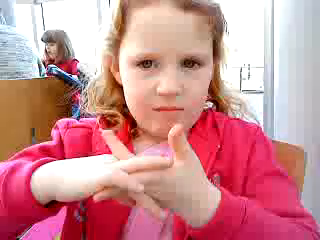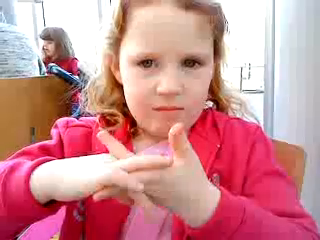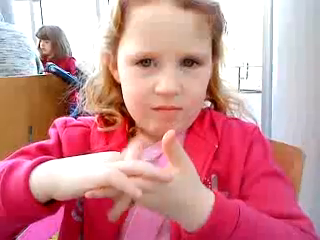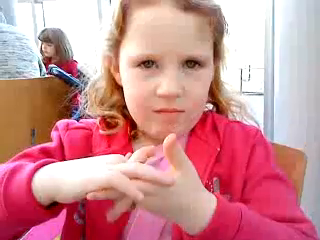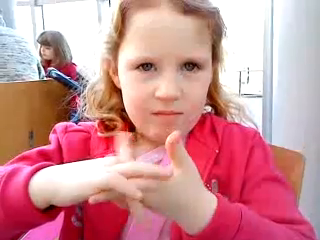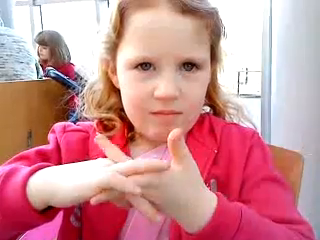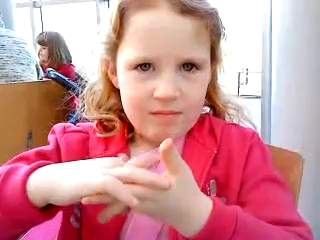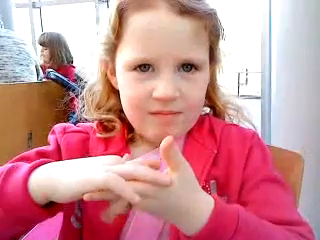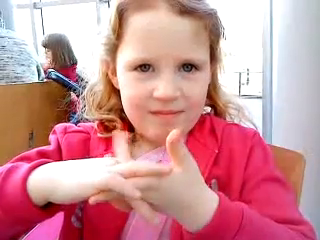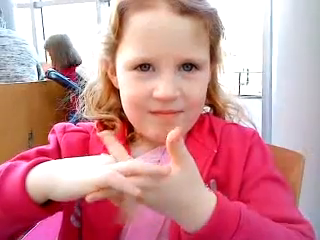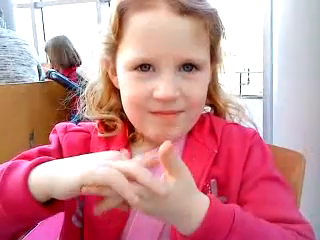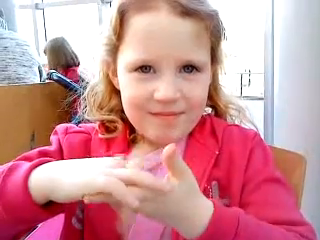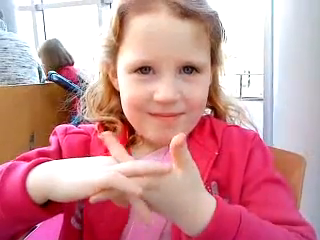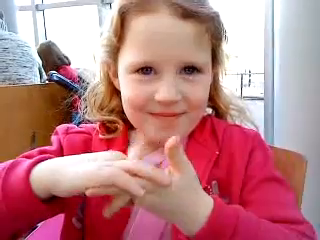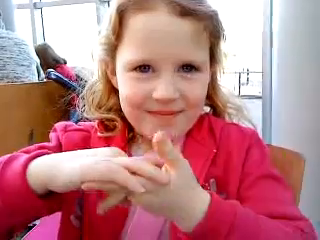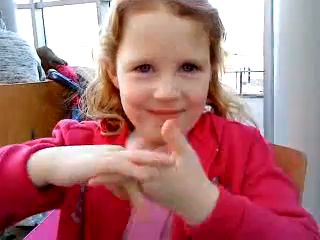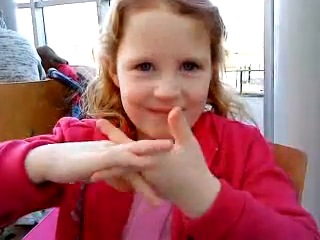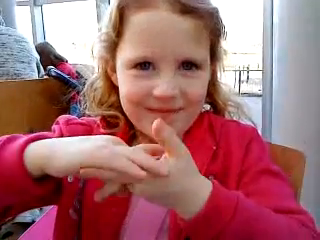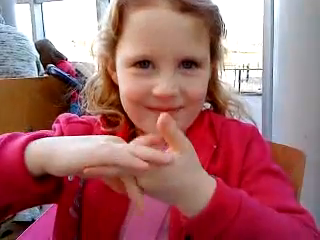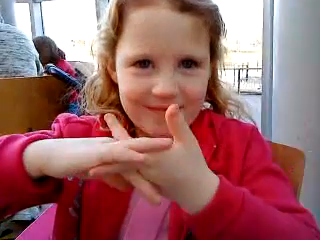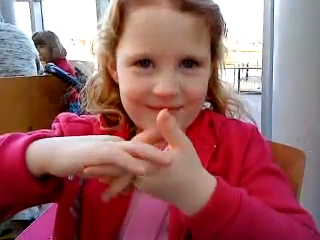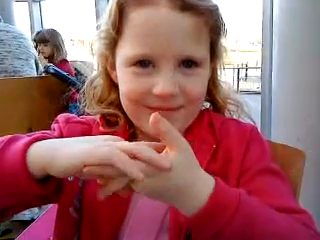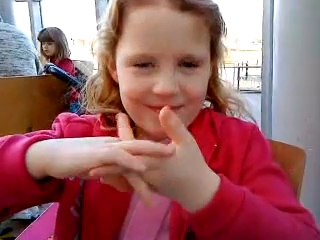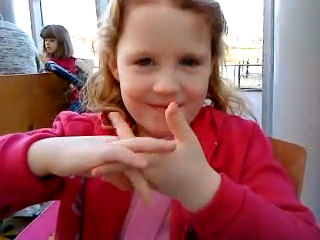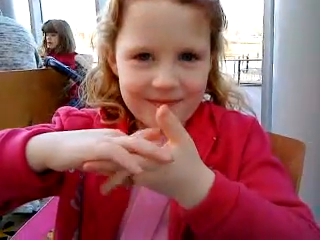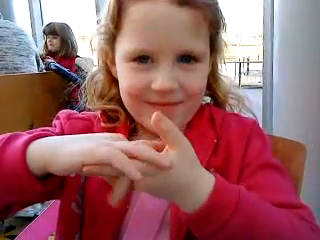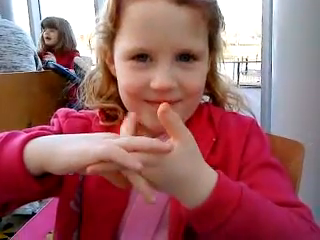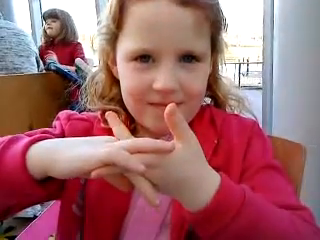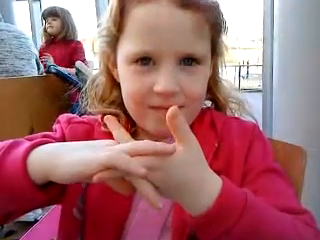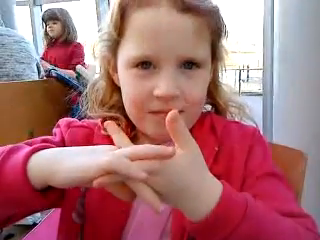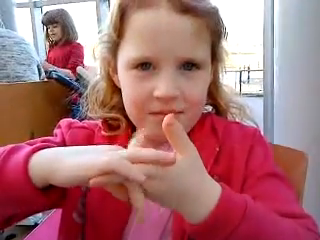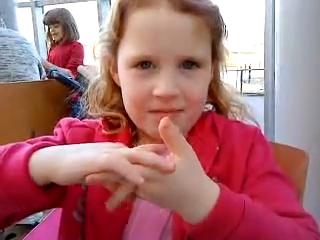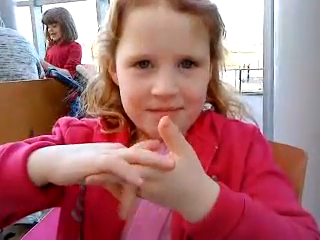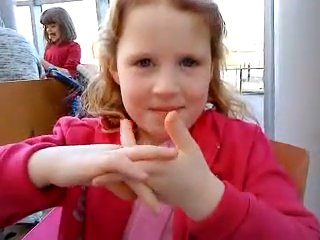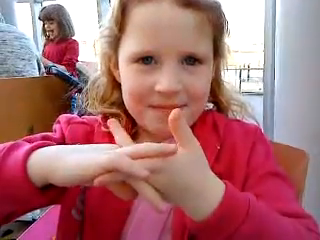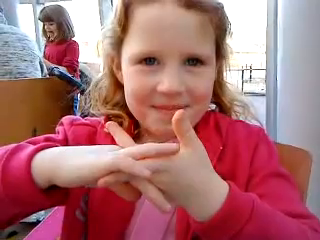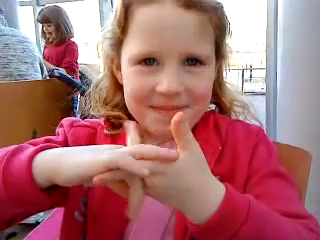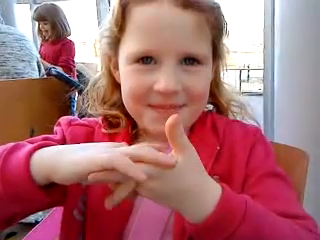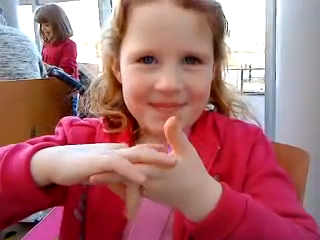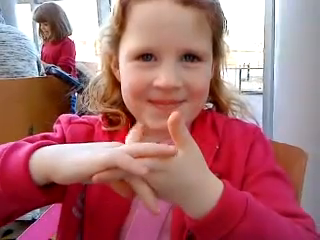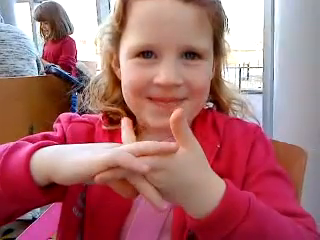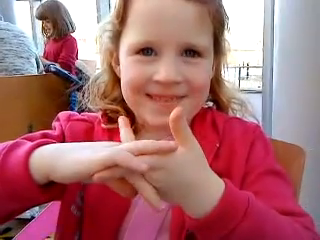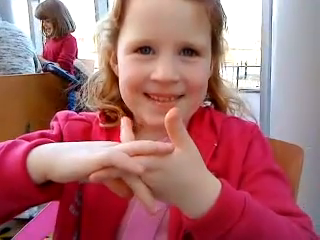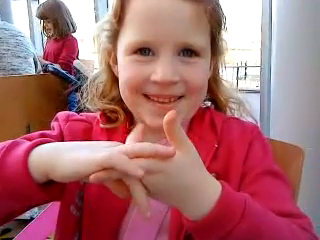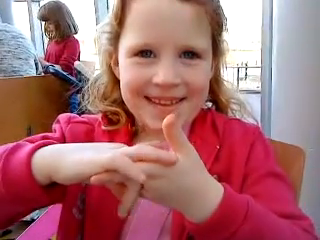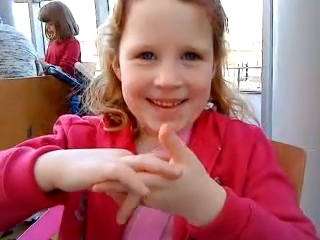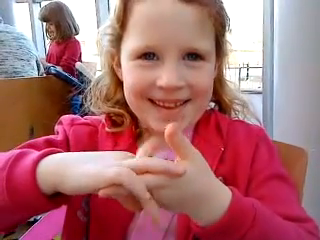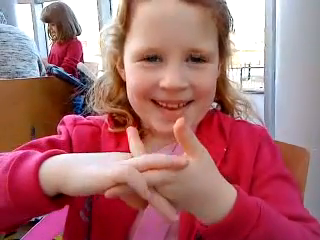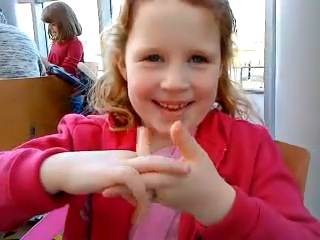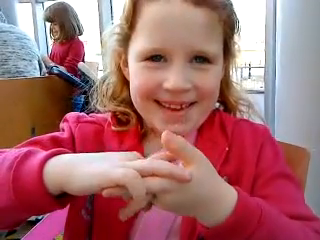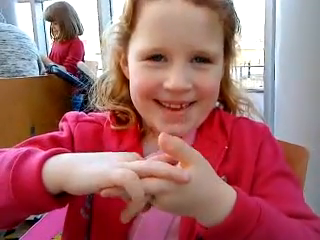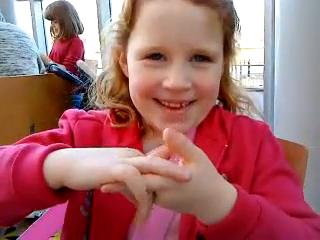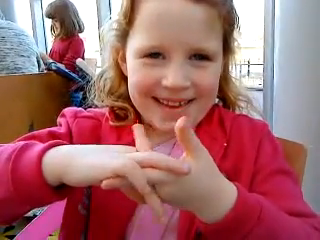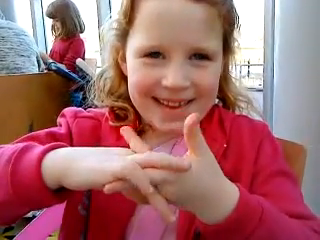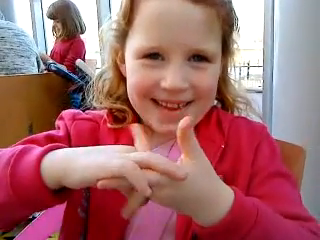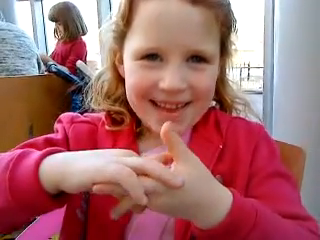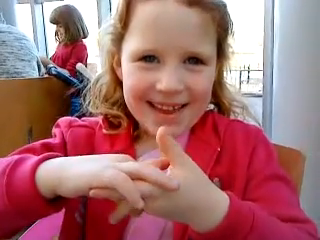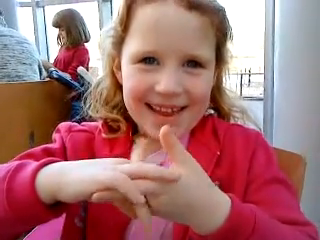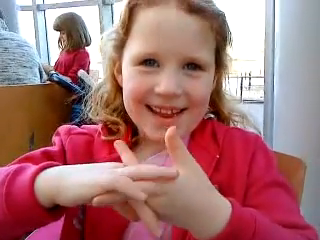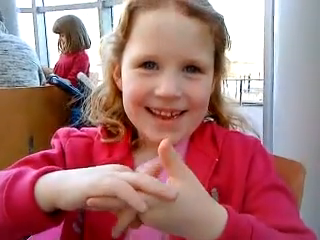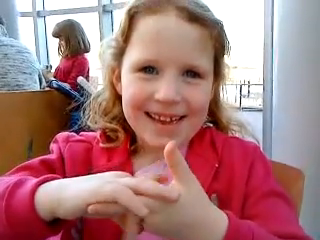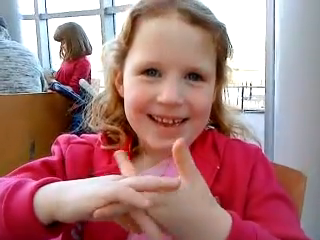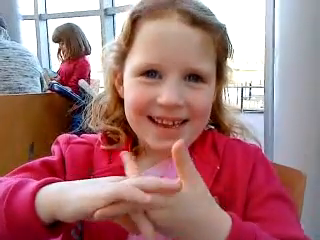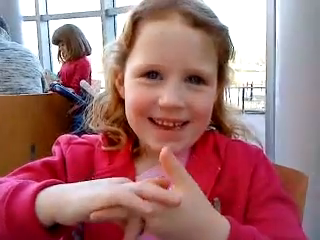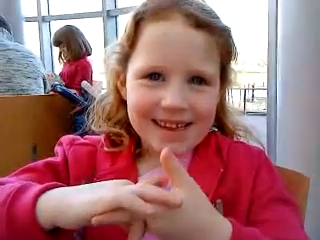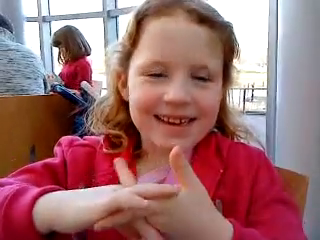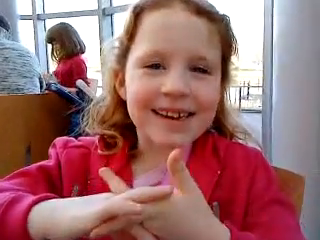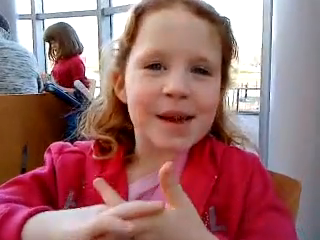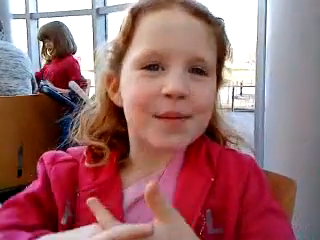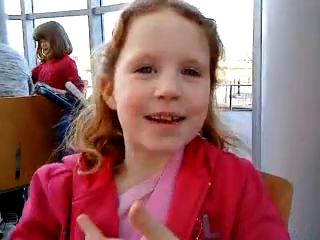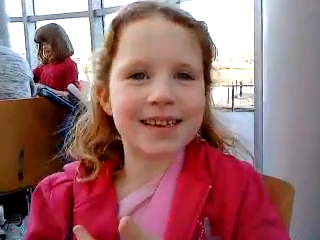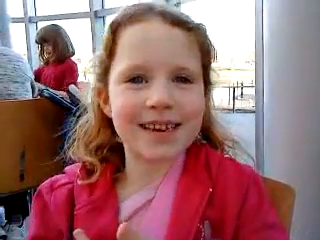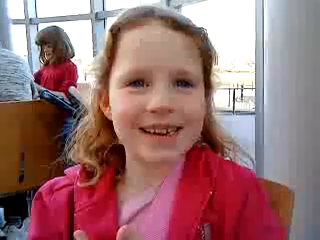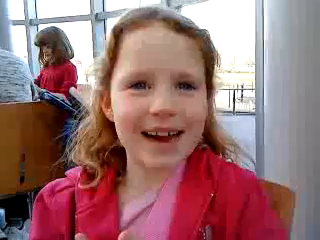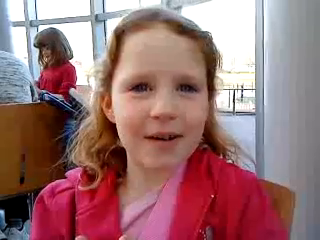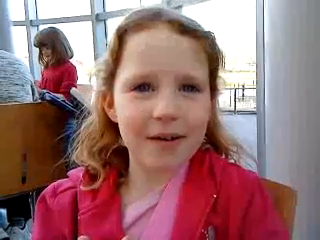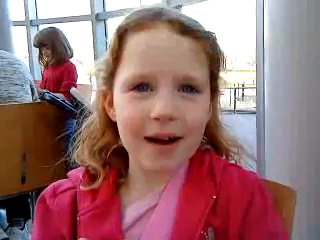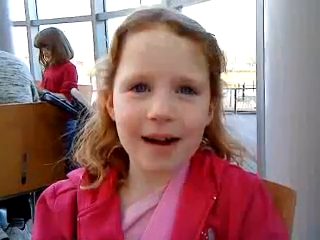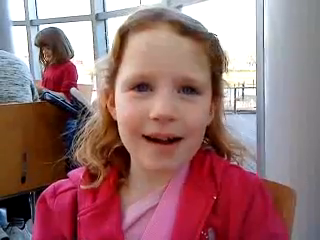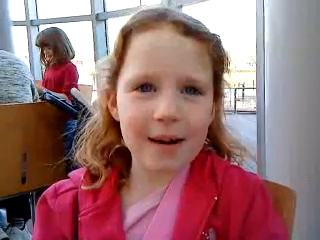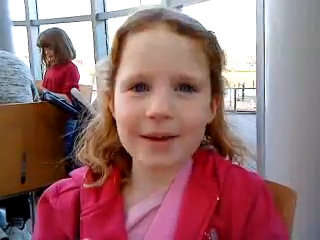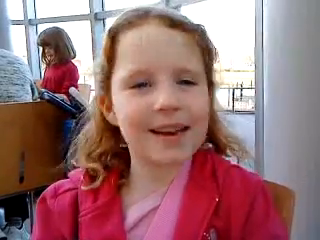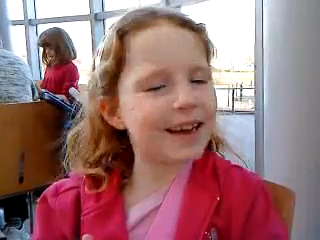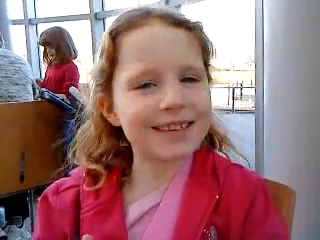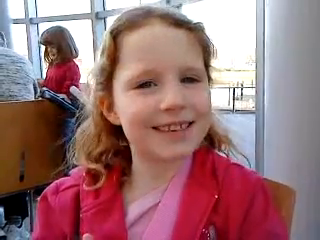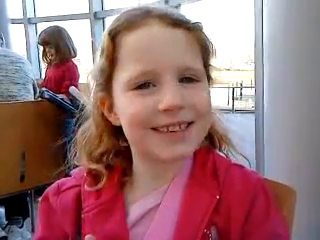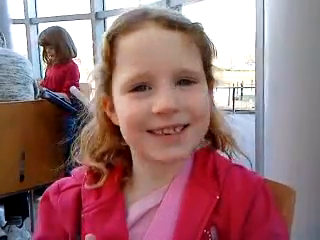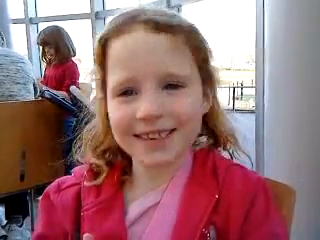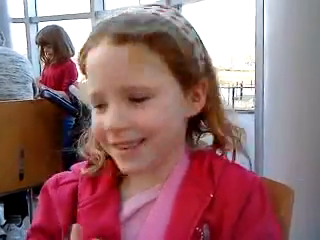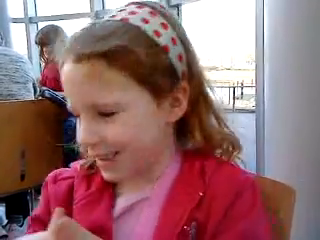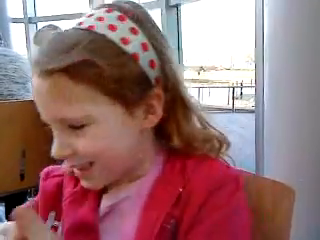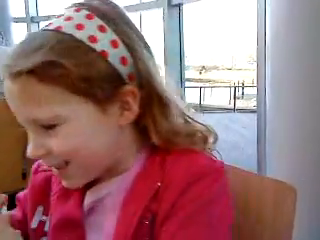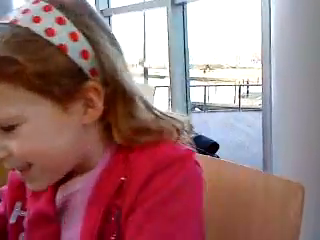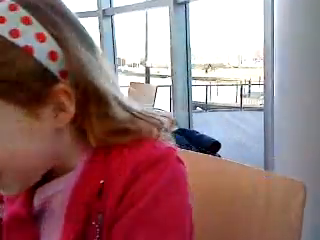Lily